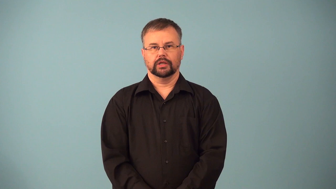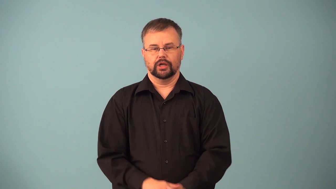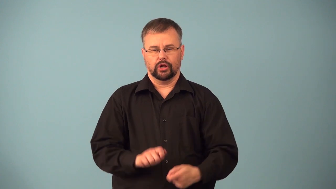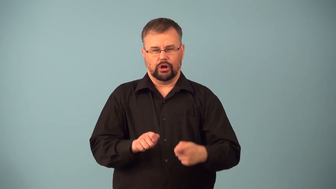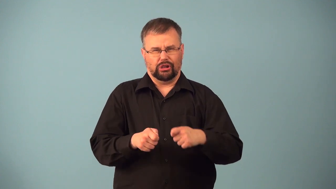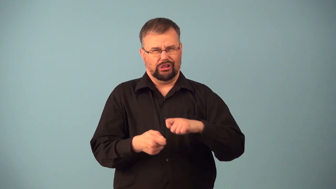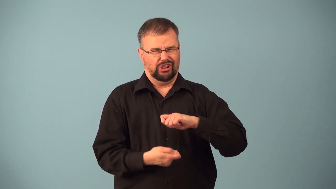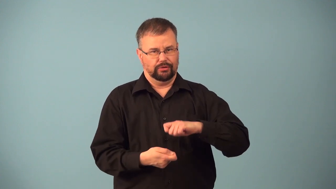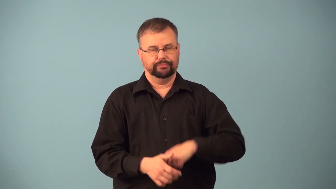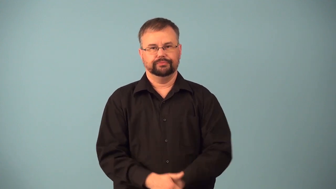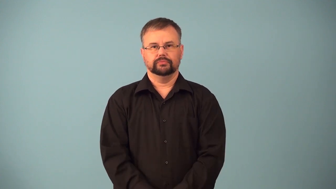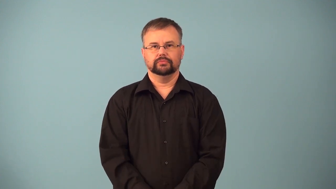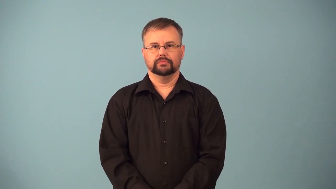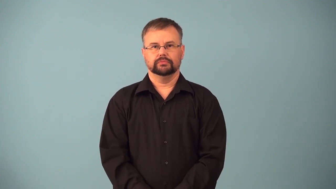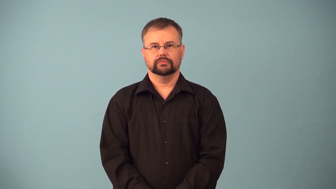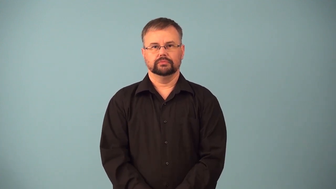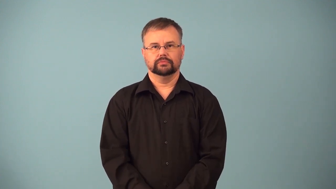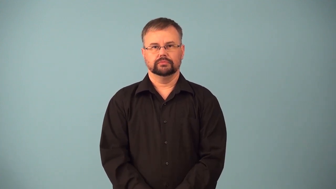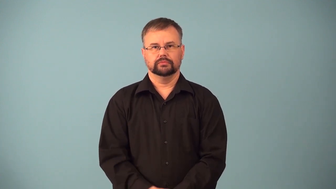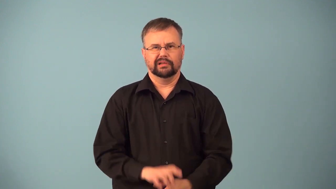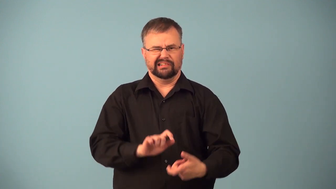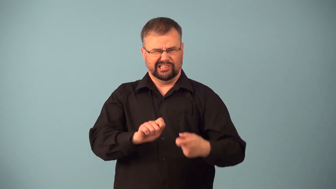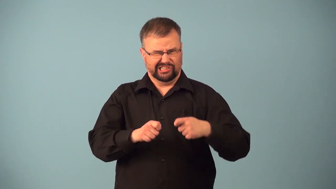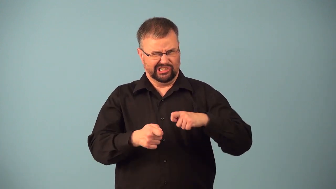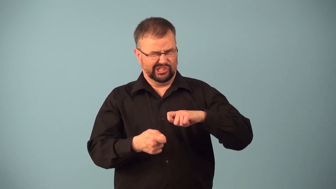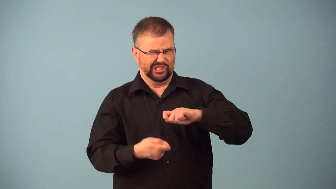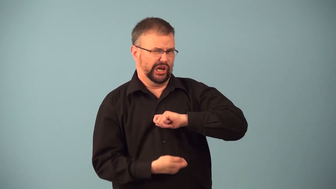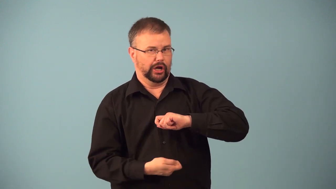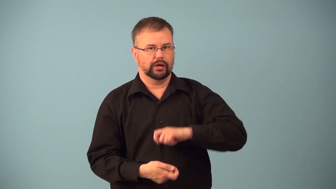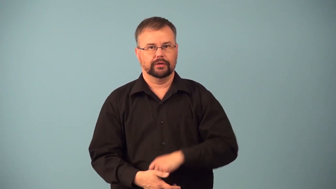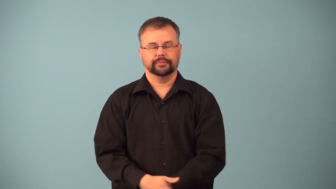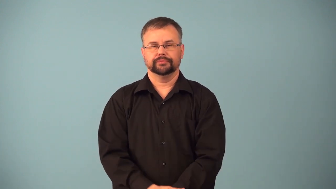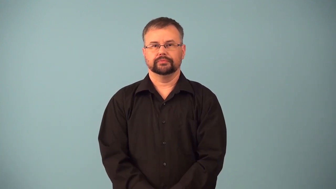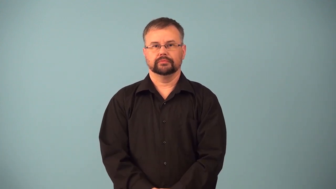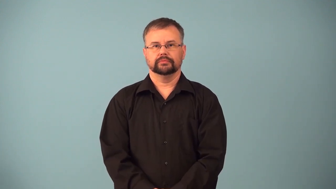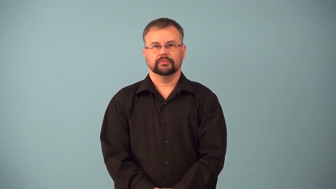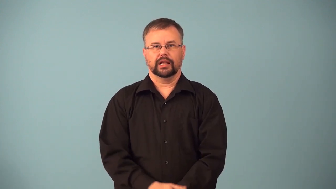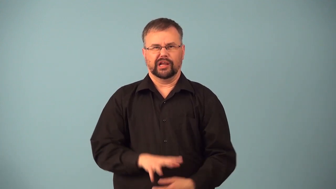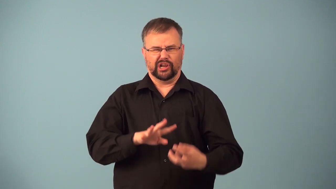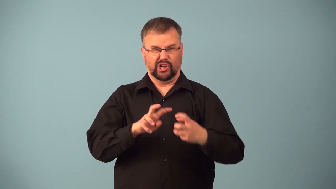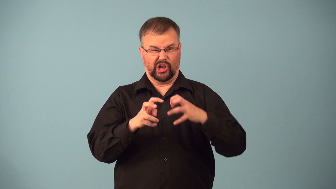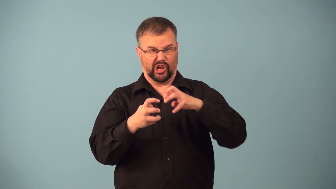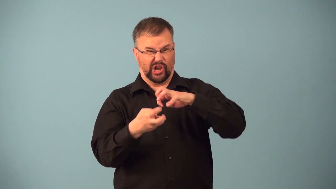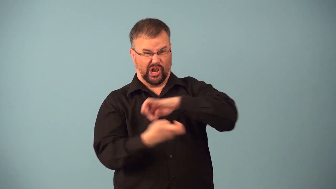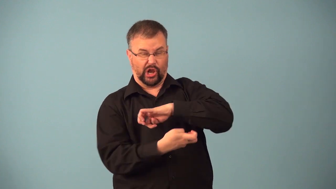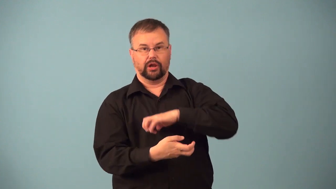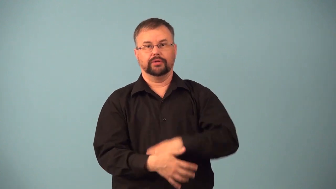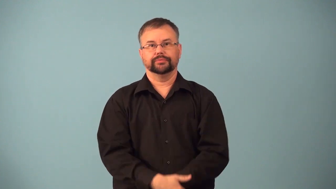crumpled,more crumpled,really crumpled